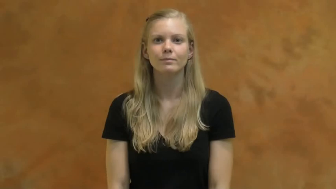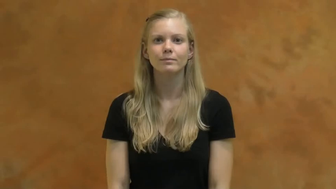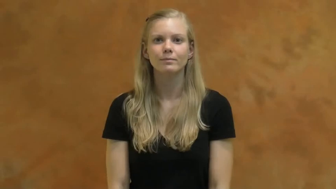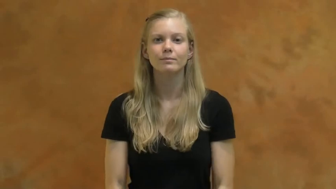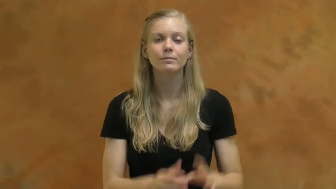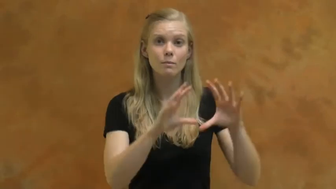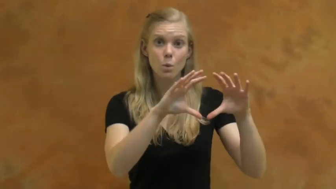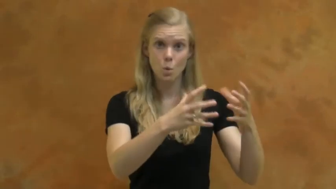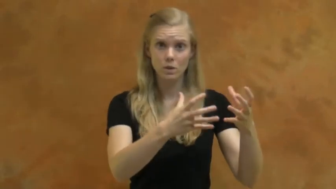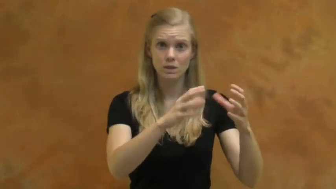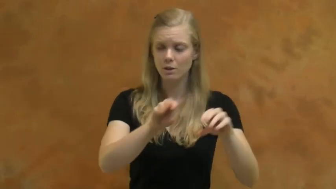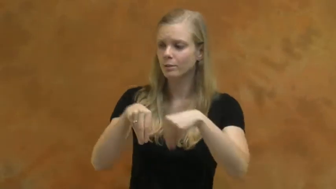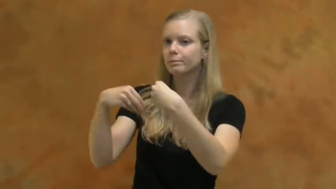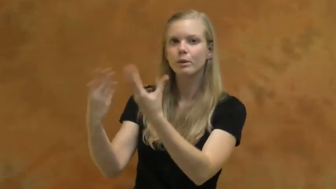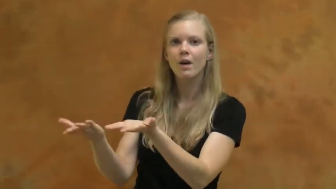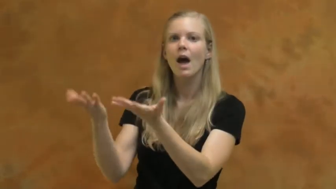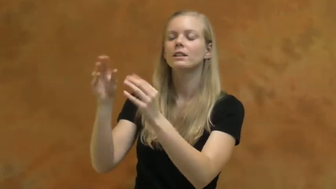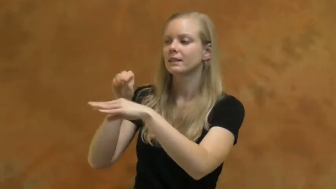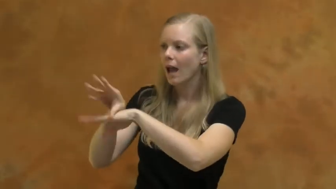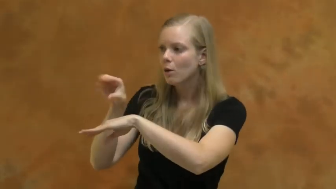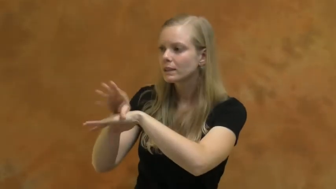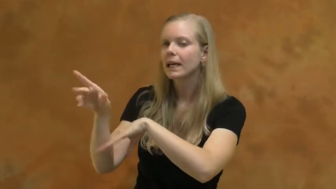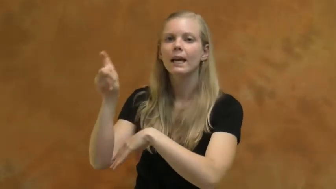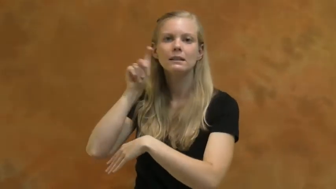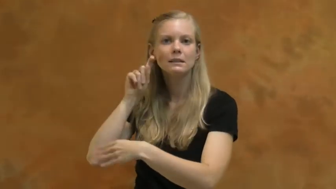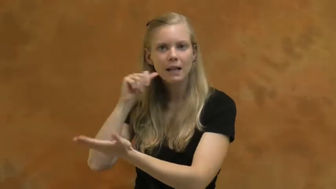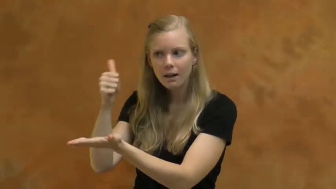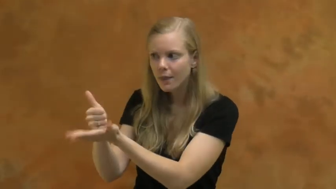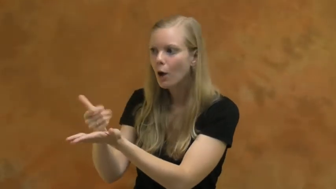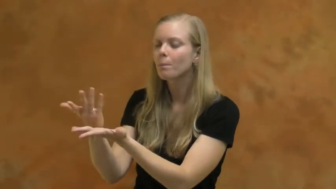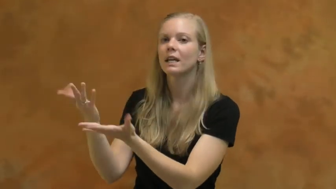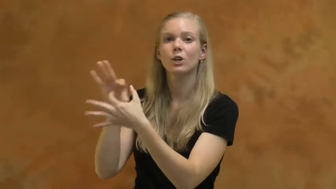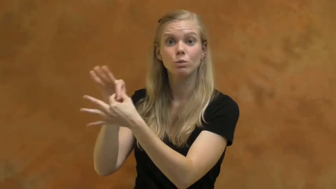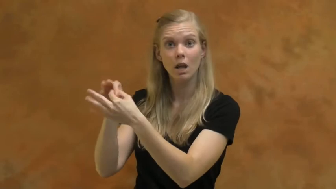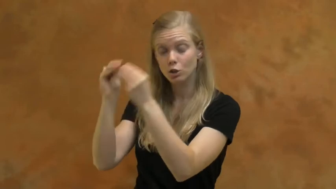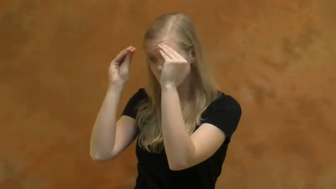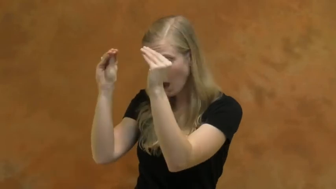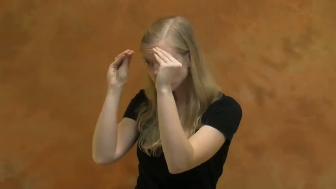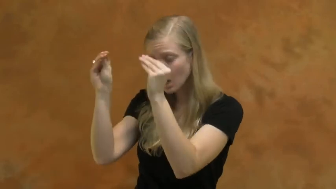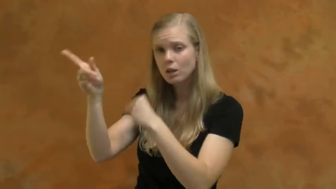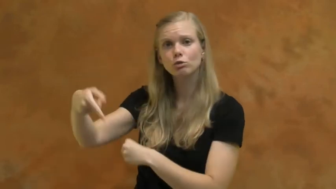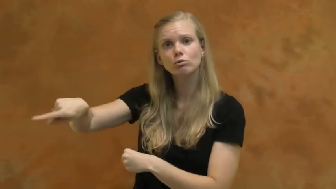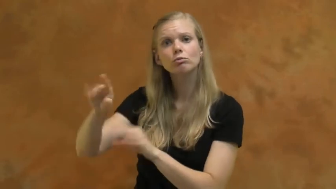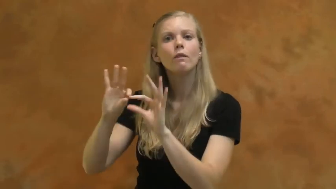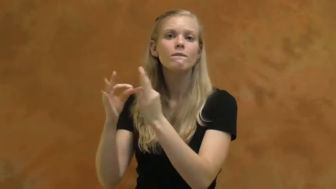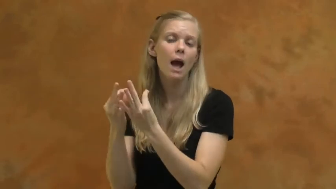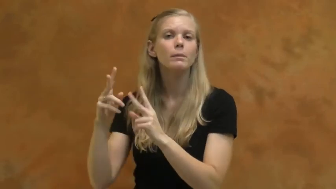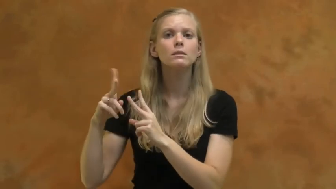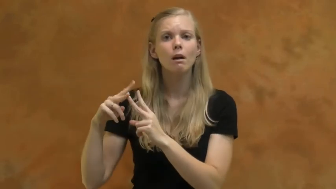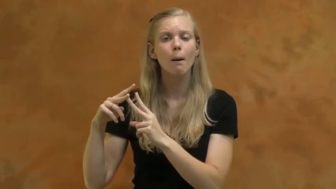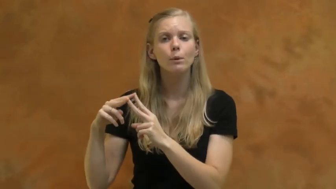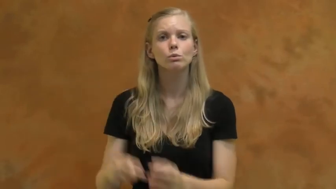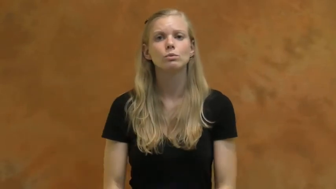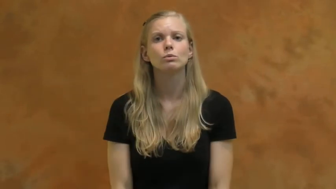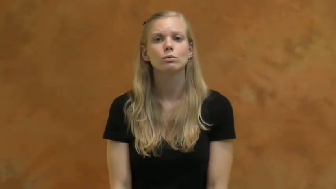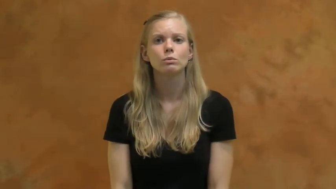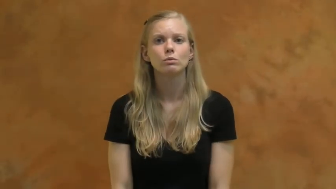marriage counseling group